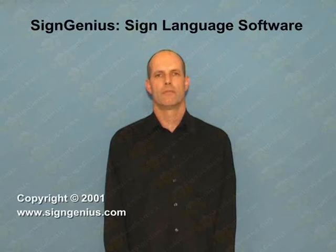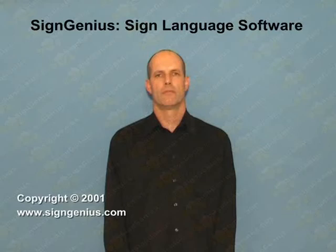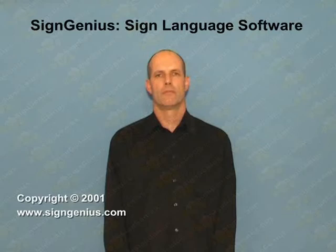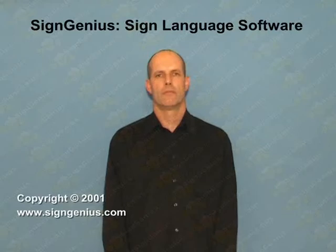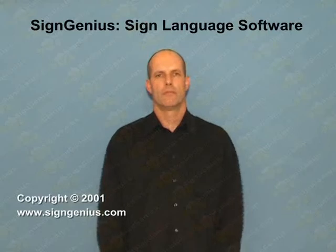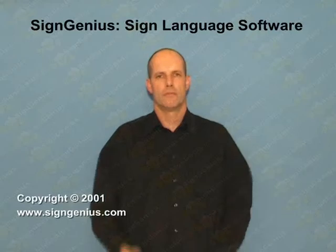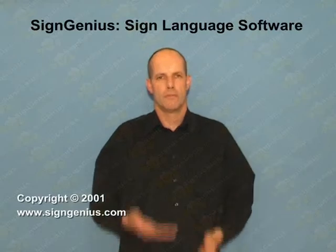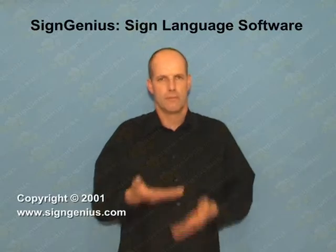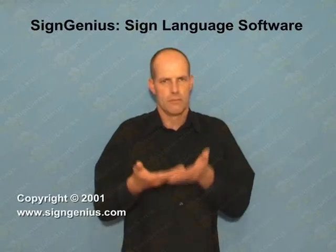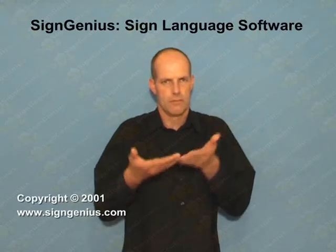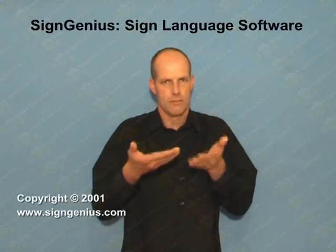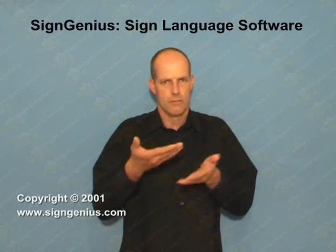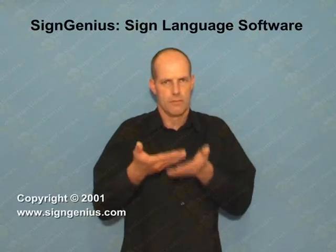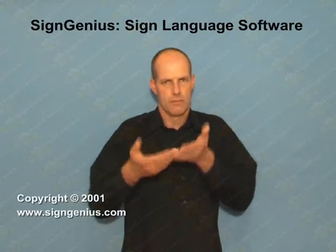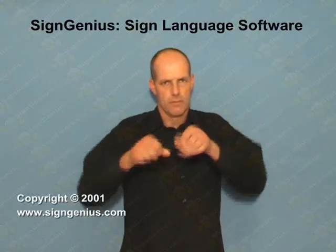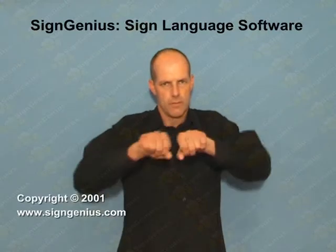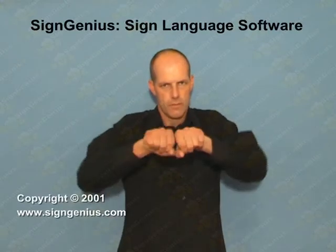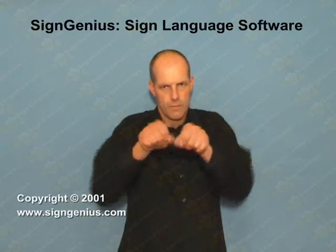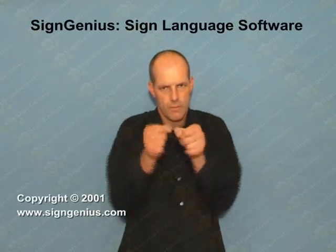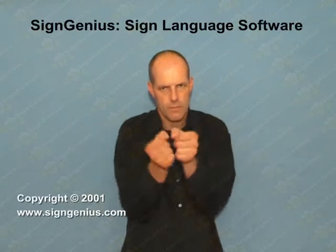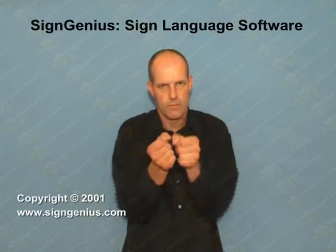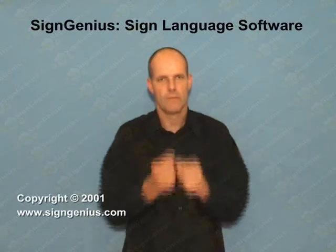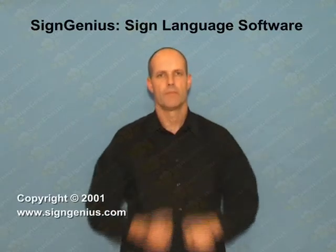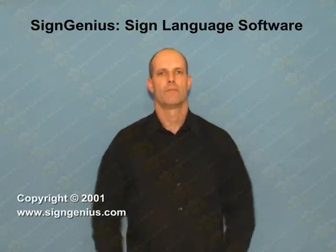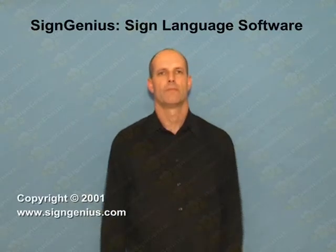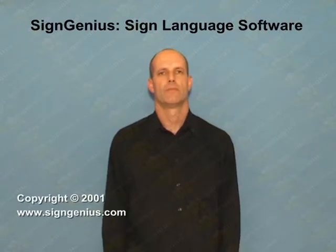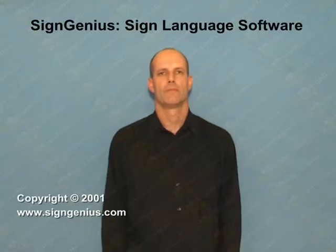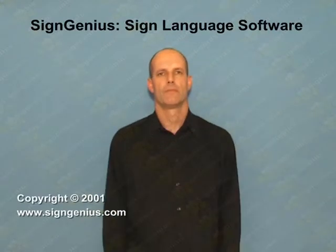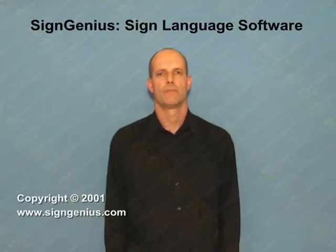FRAGILE